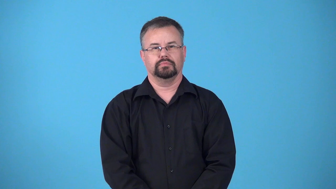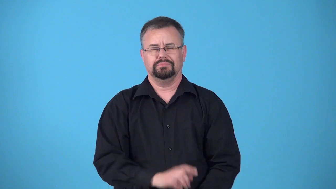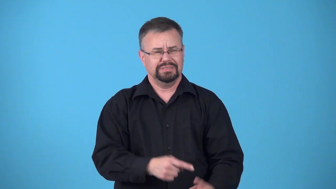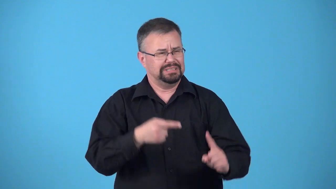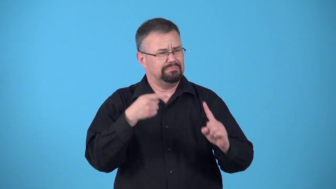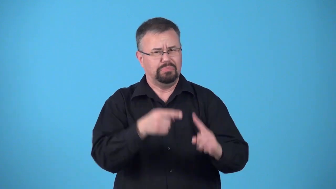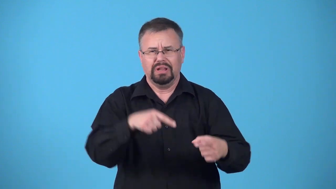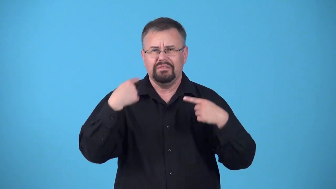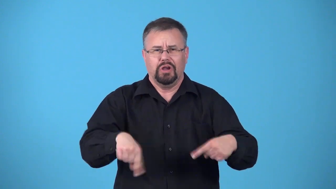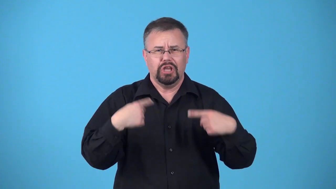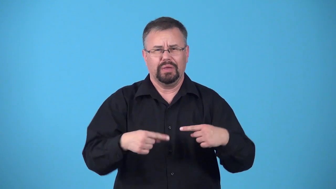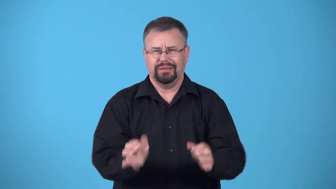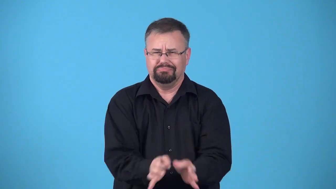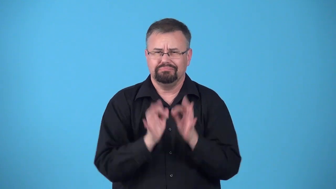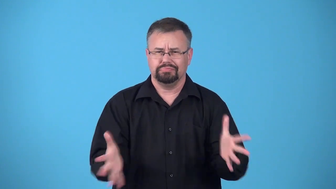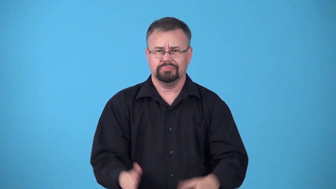moot point